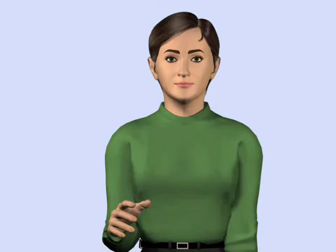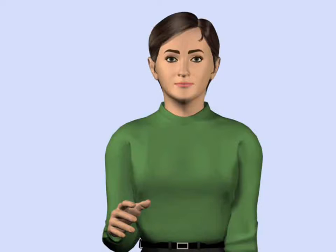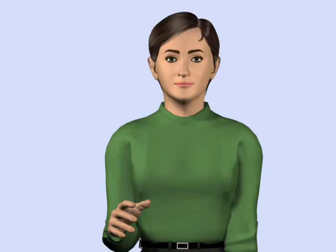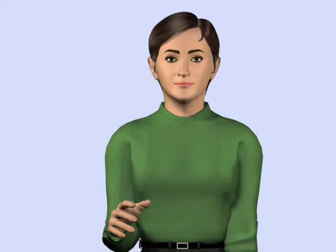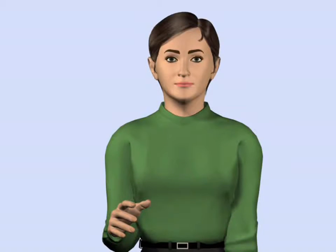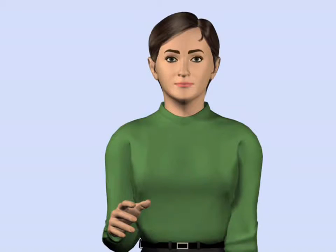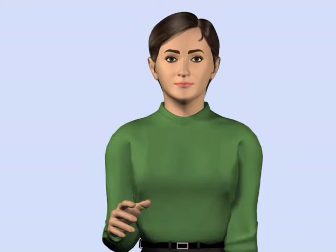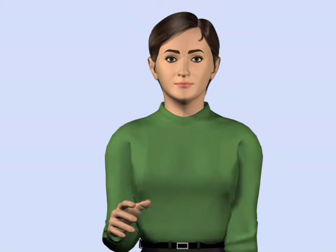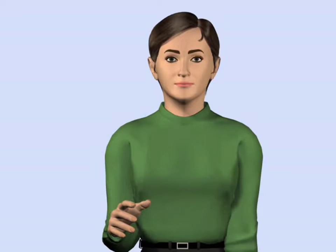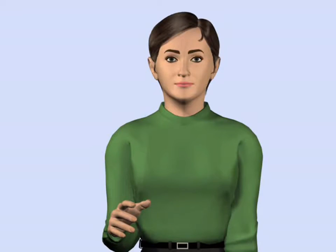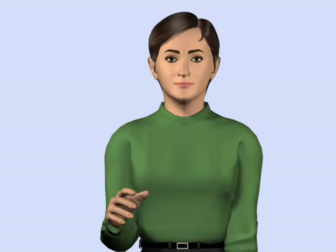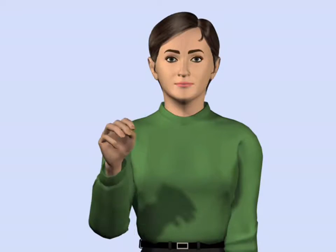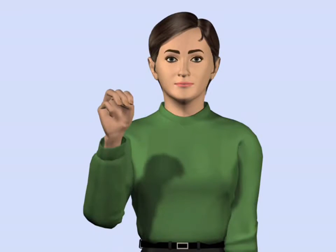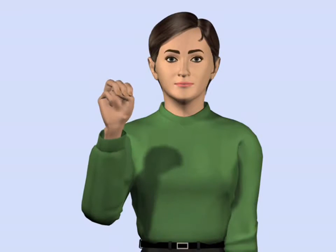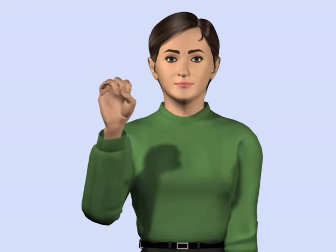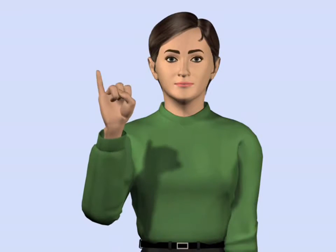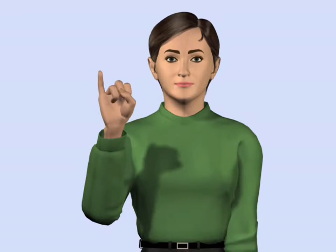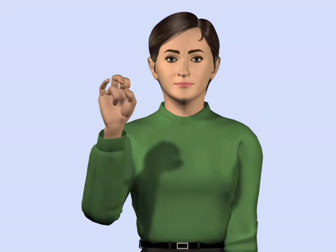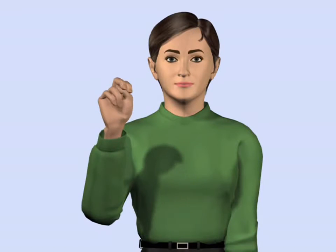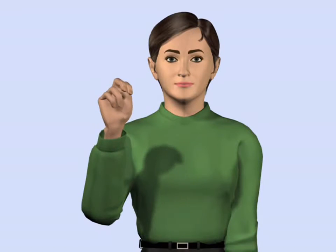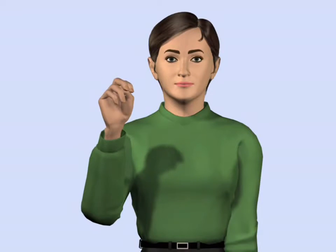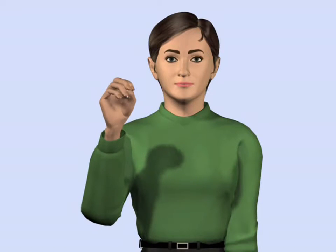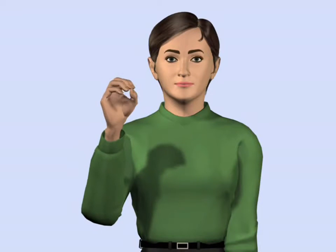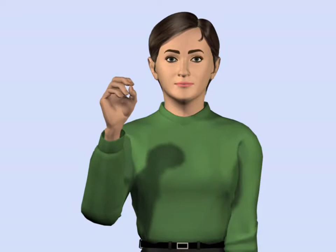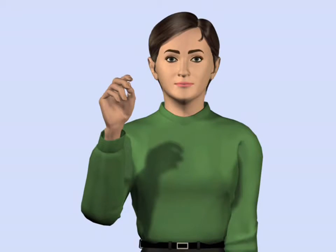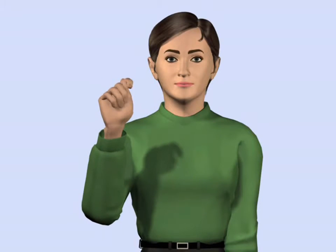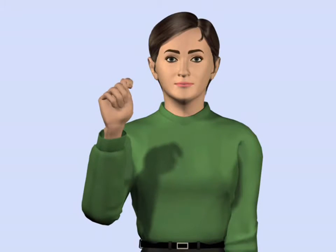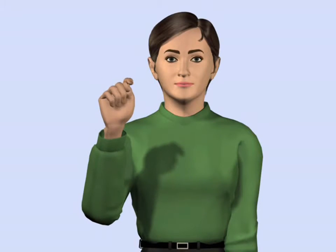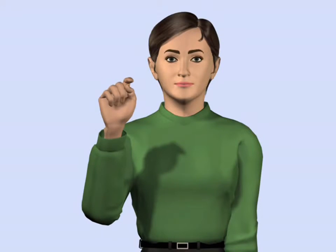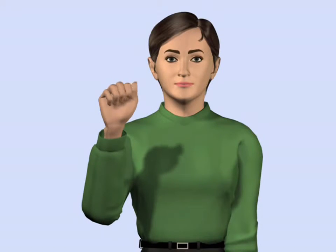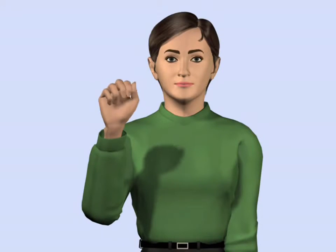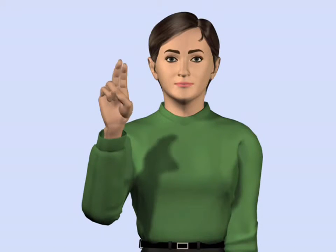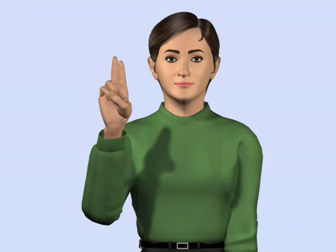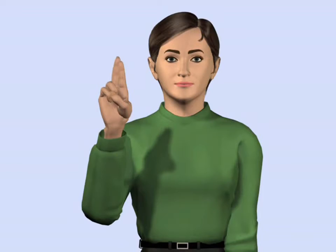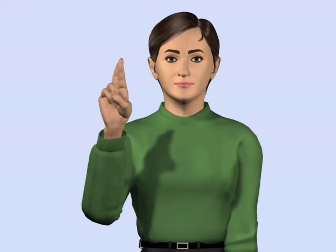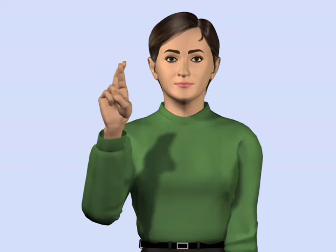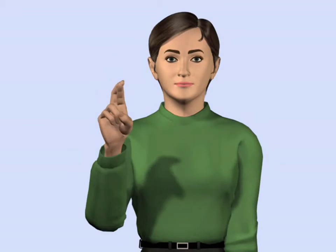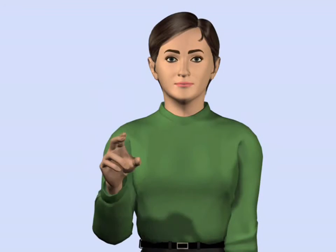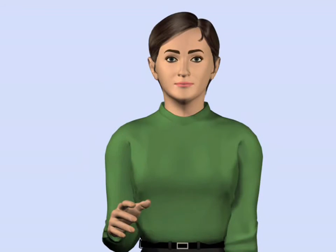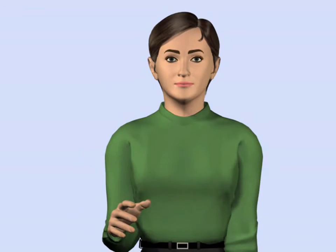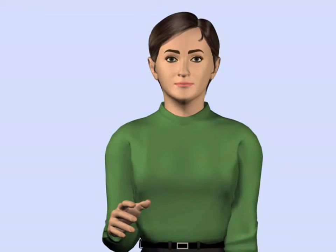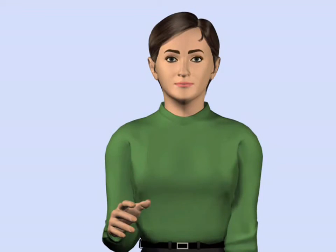minotaur